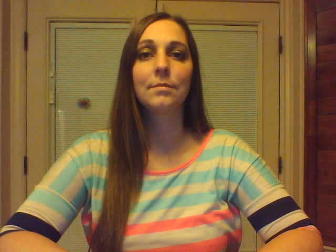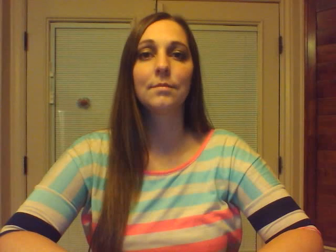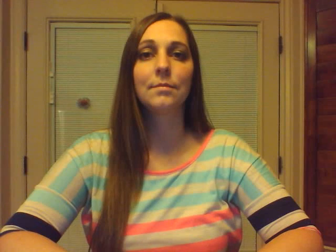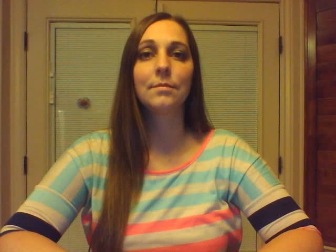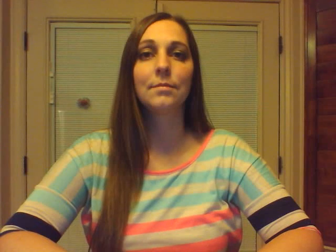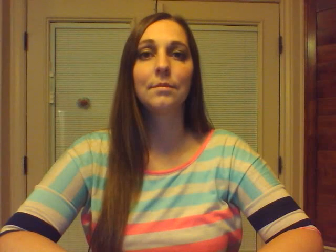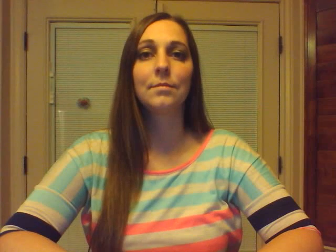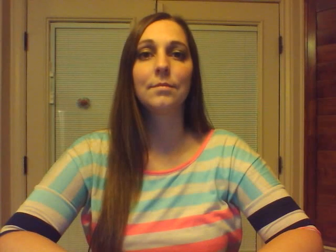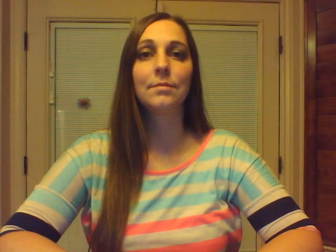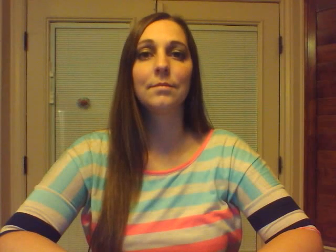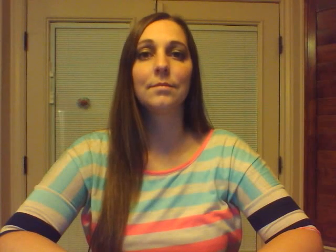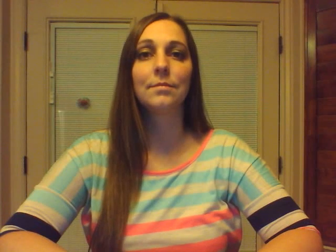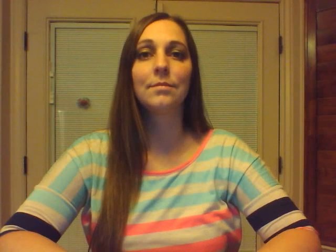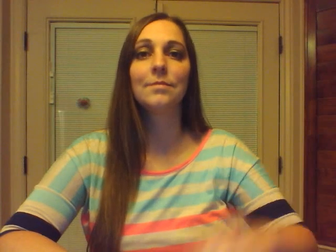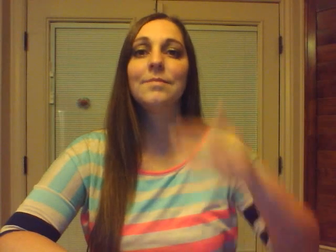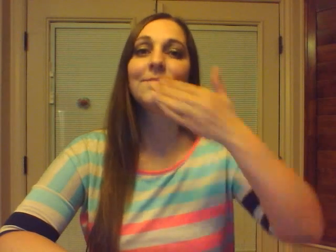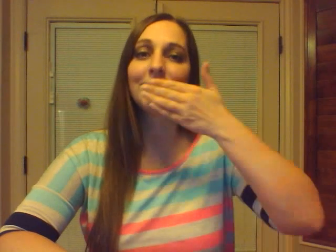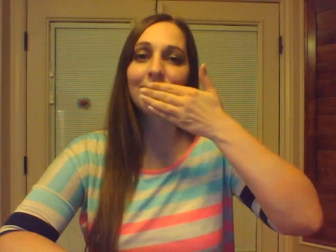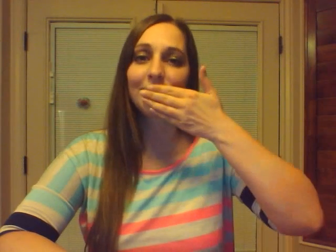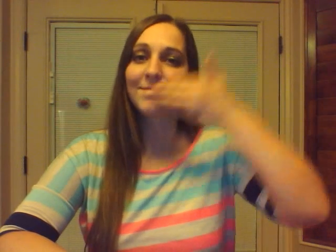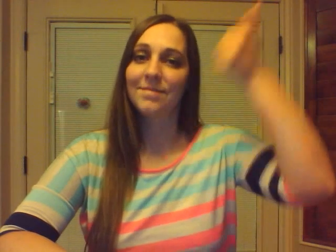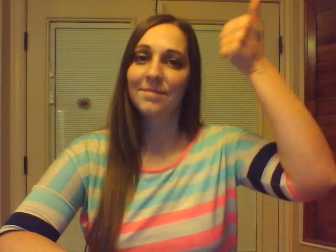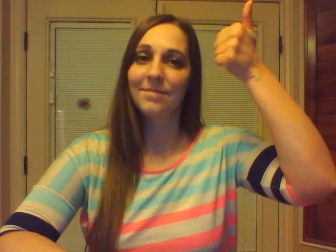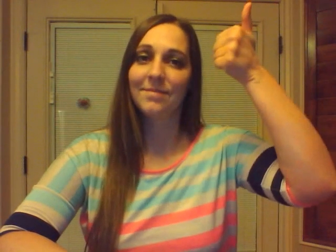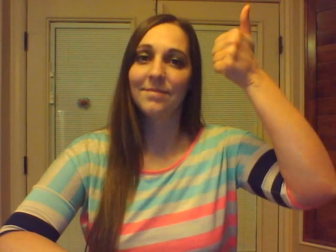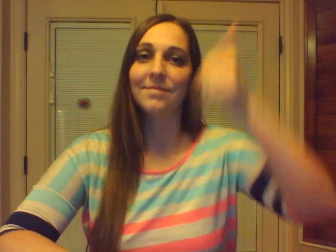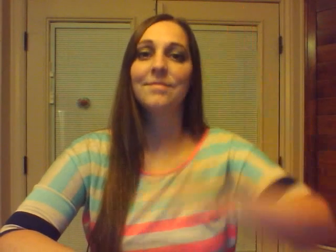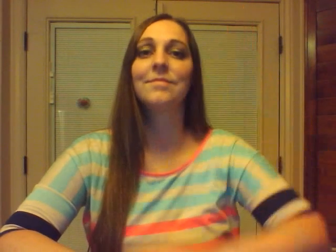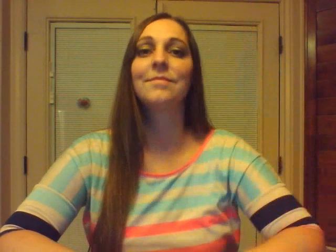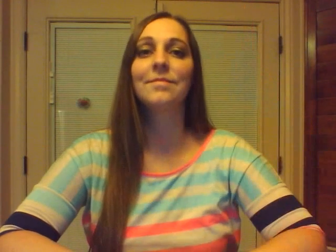BEST